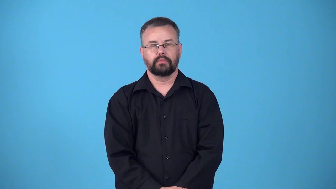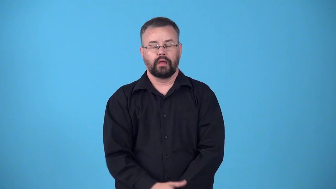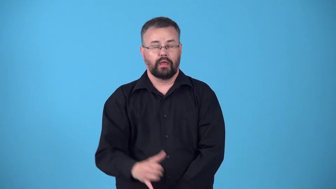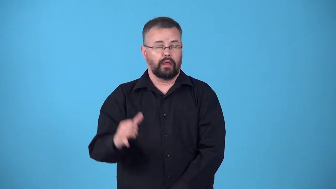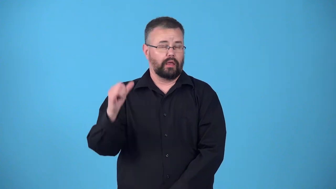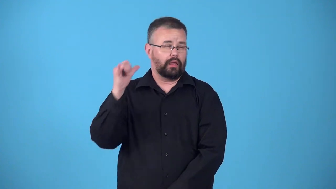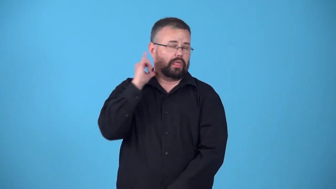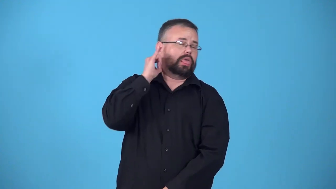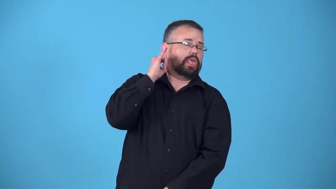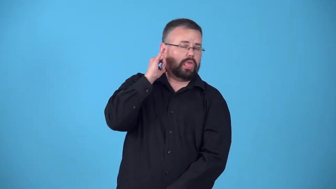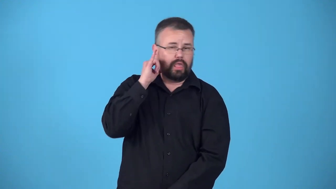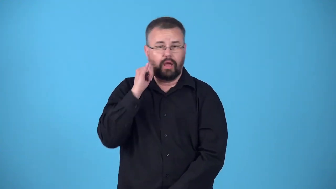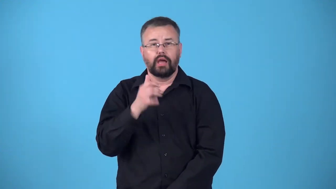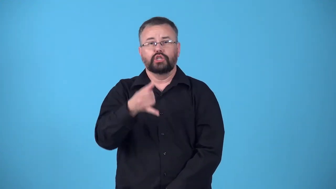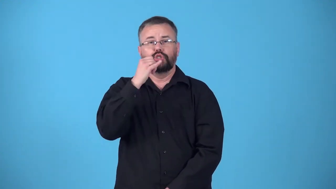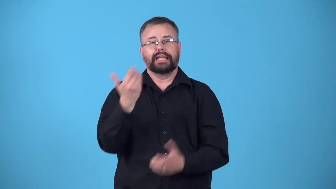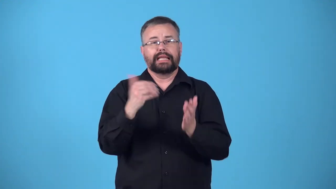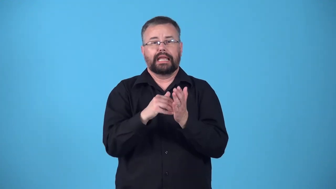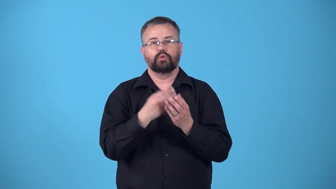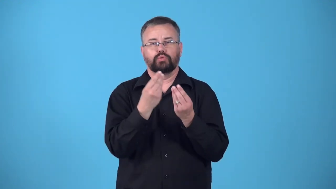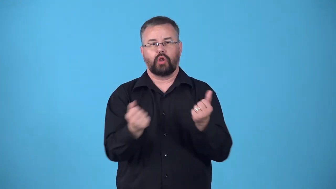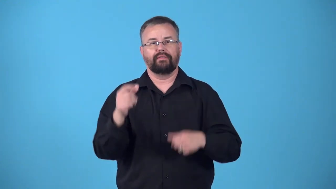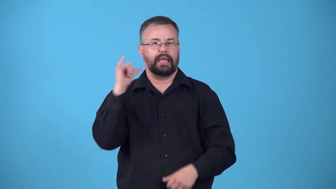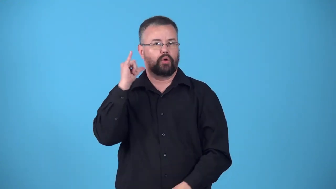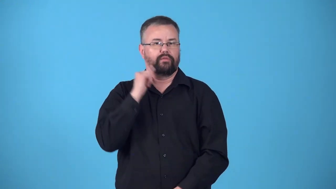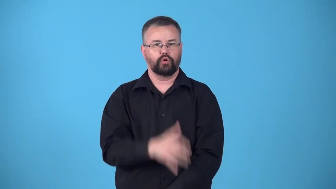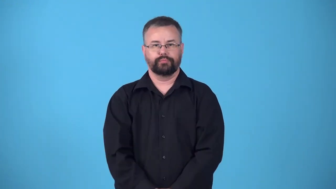hair of the dog